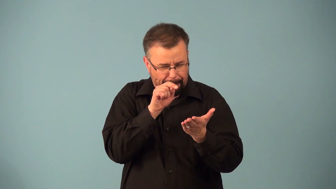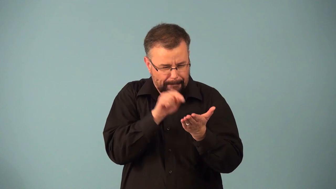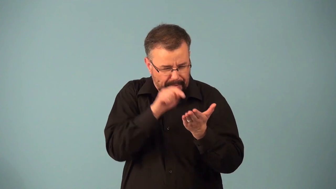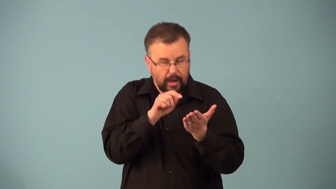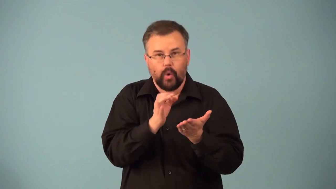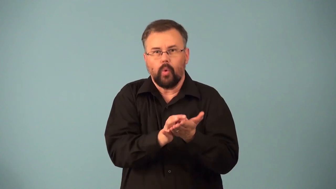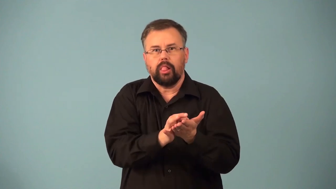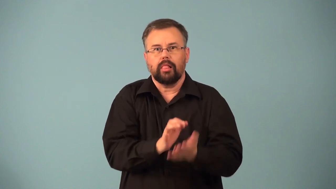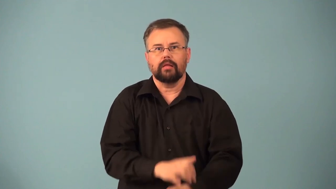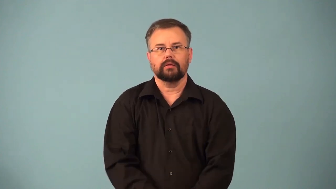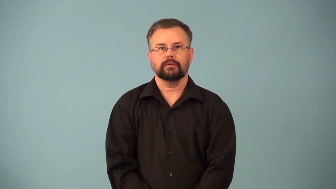chad-paper